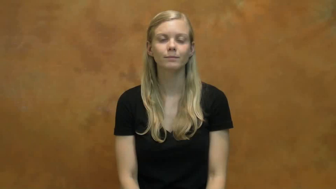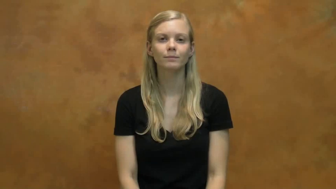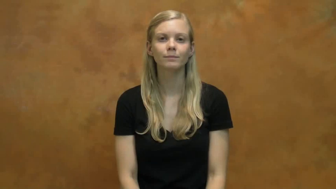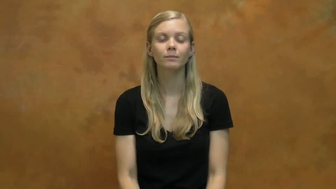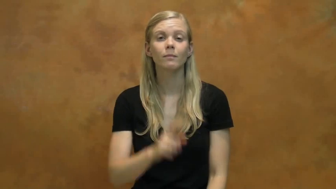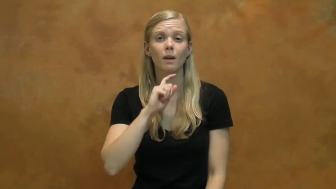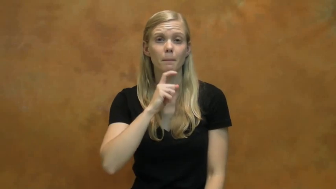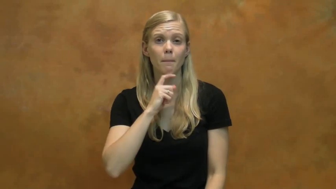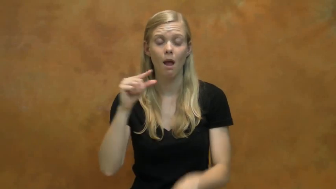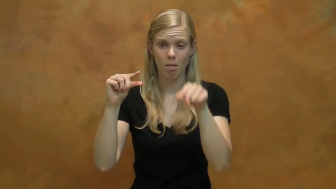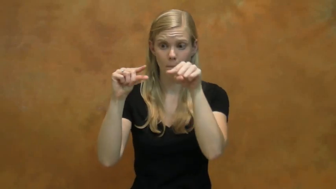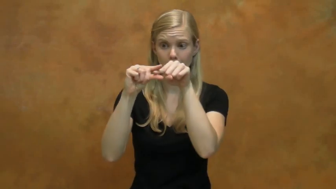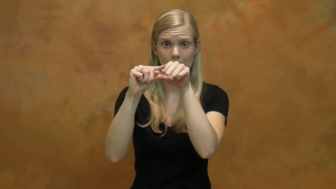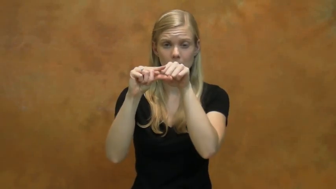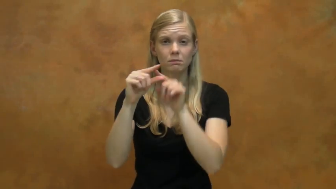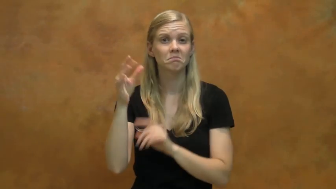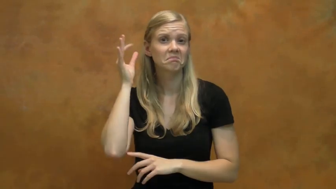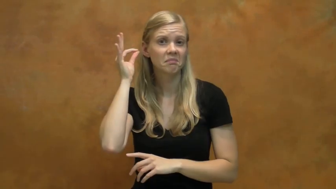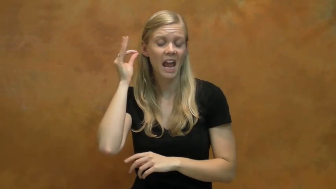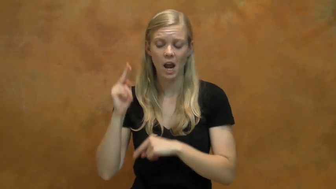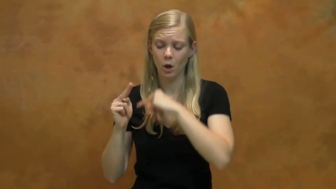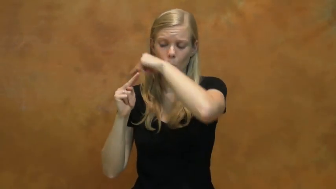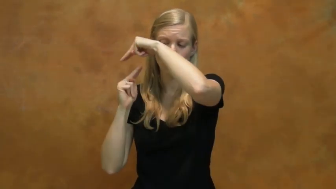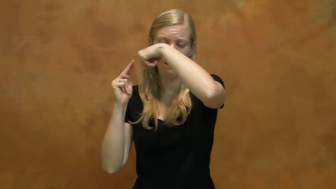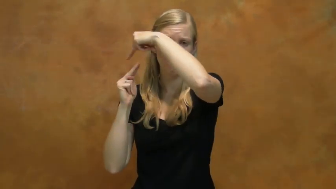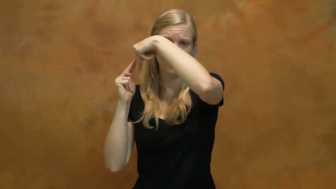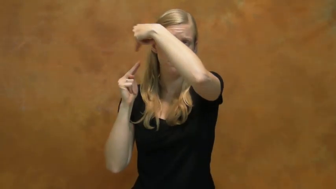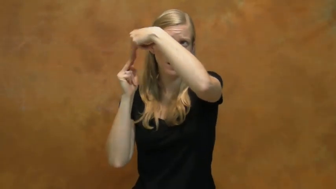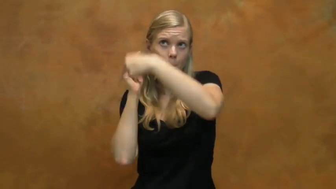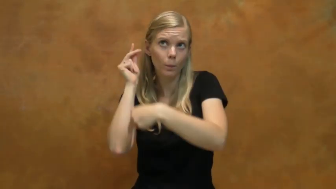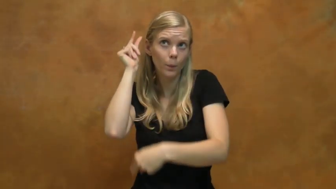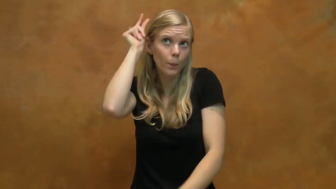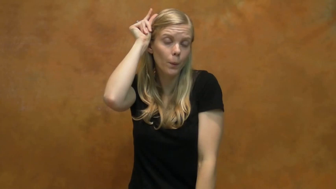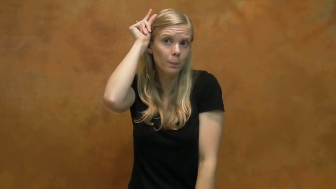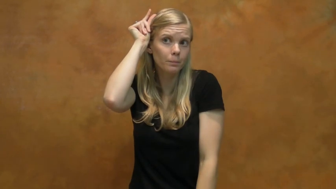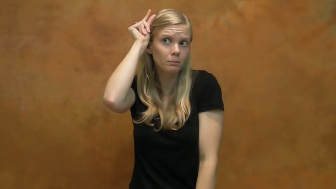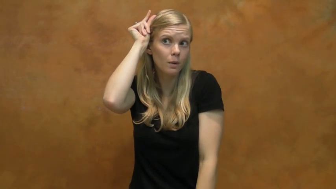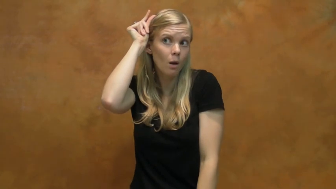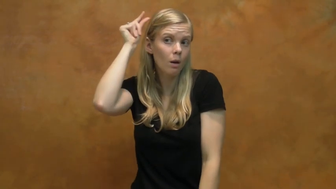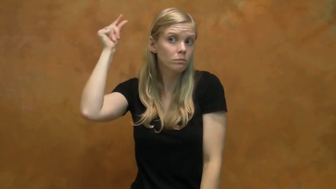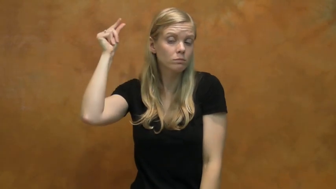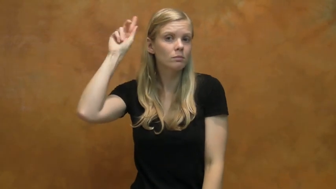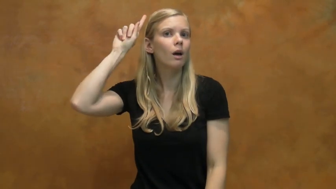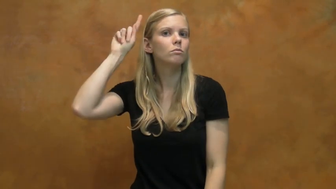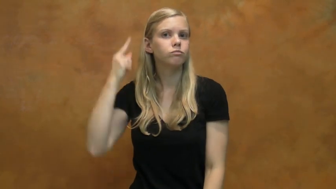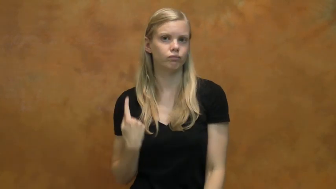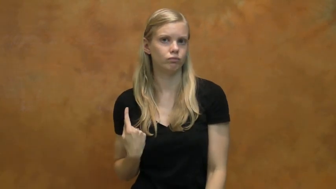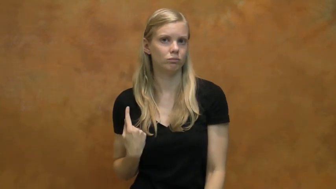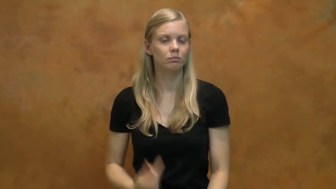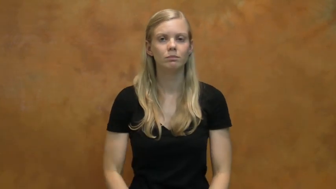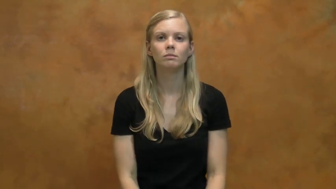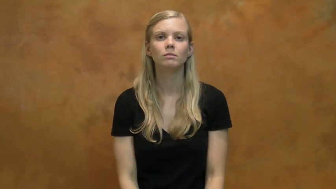curling pins